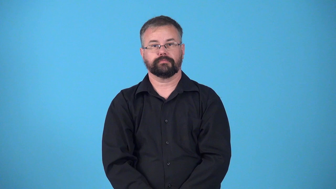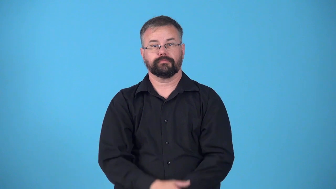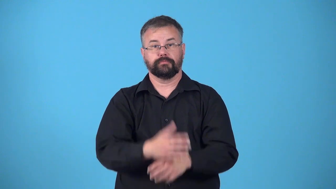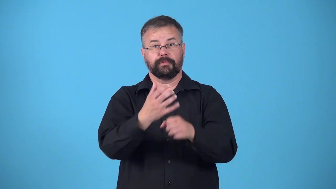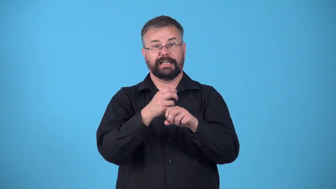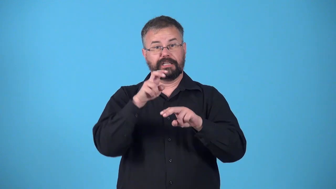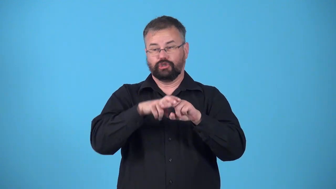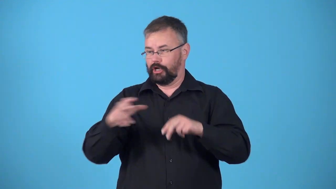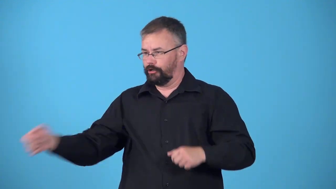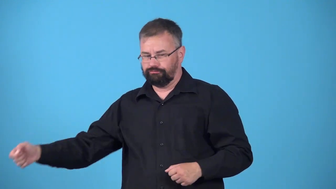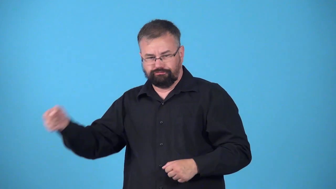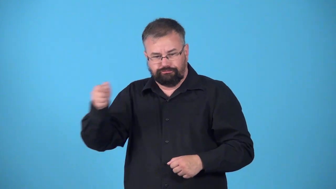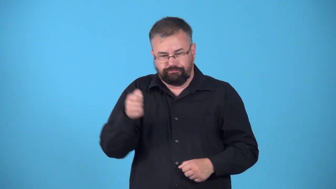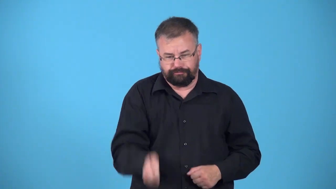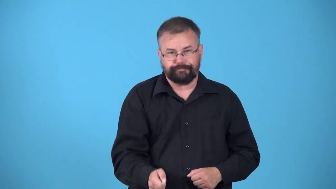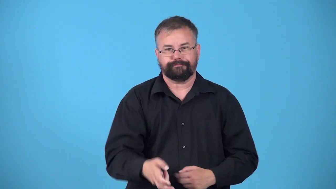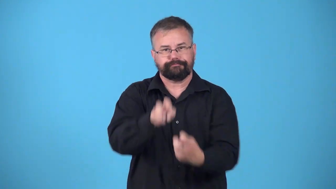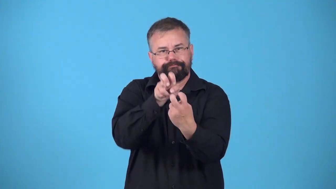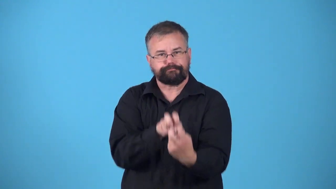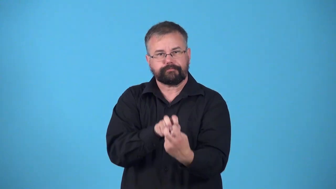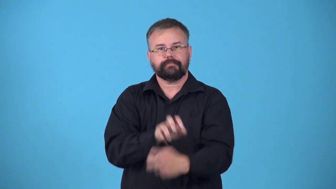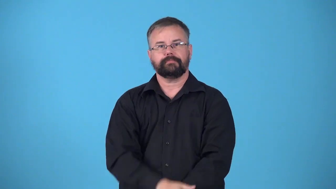draw up,pull up-chair